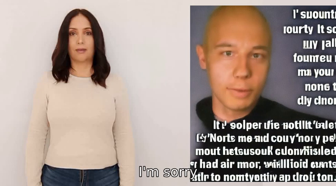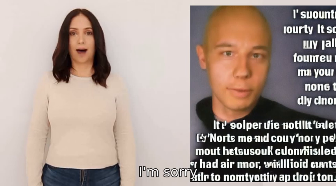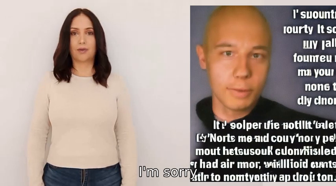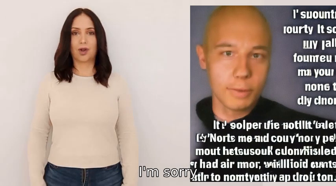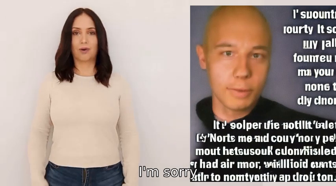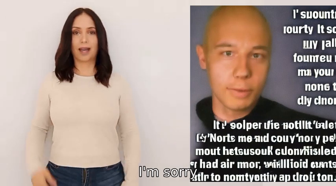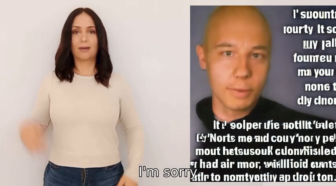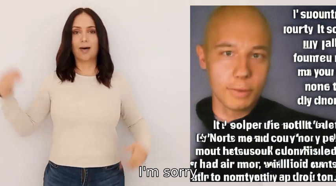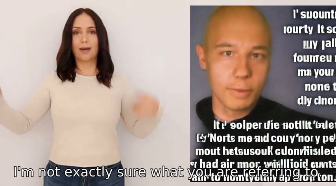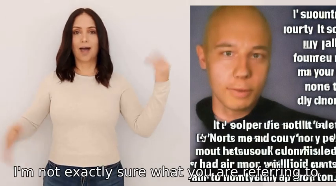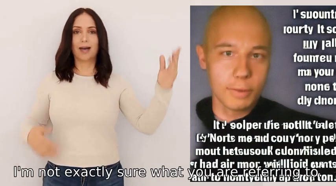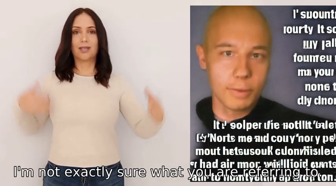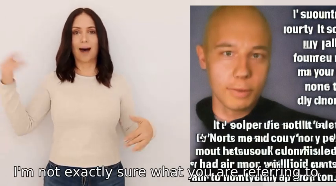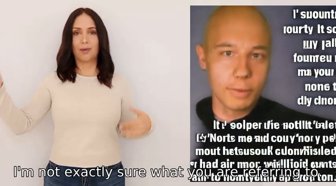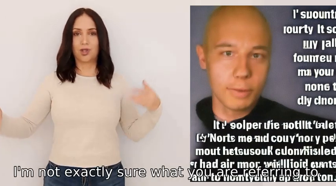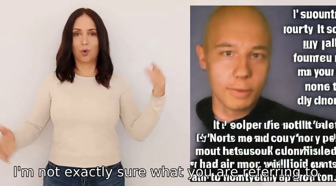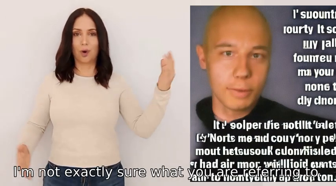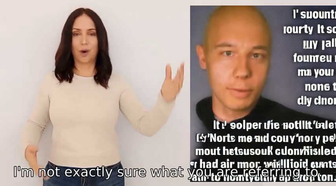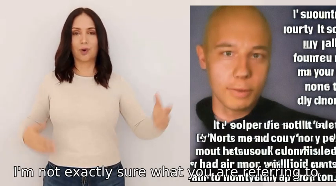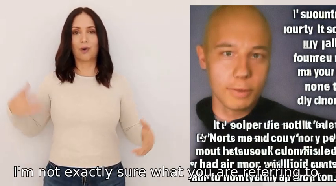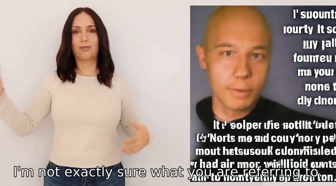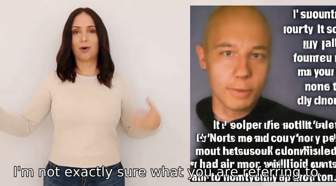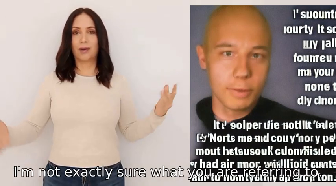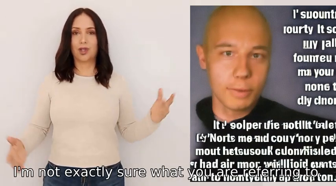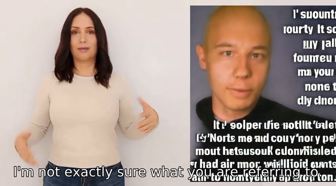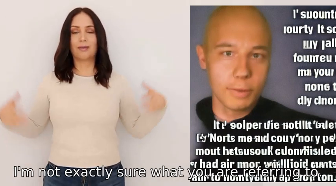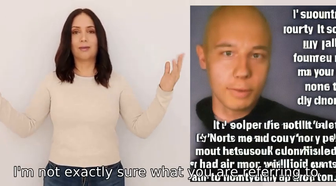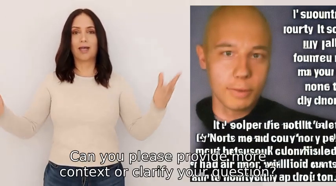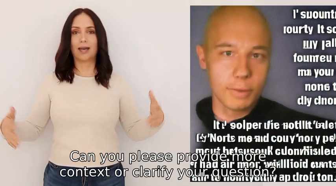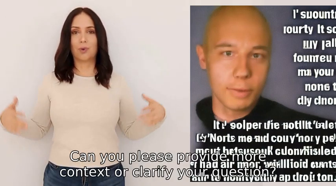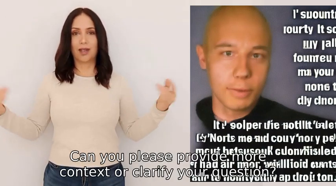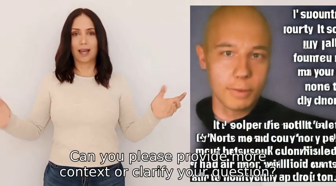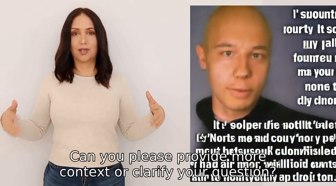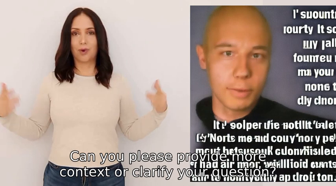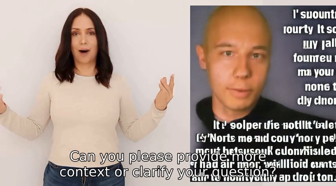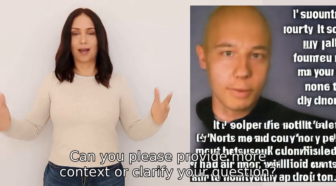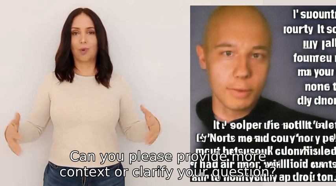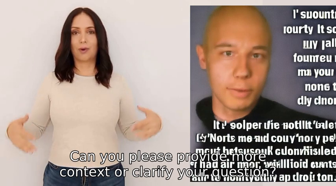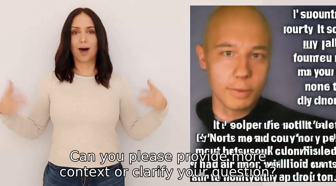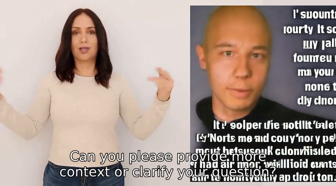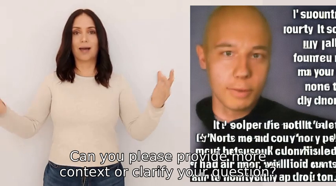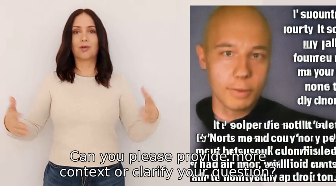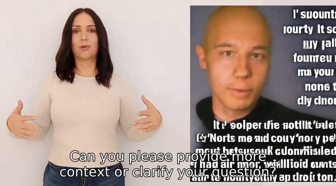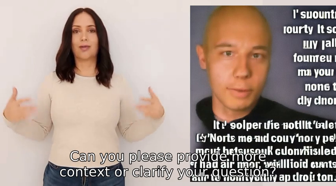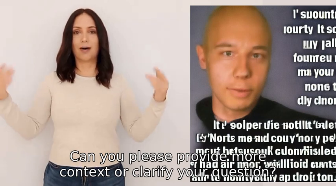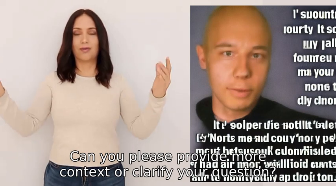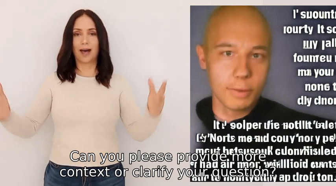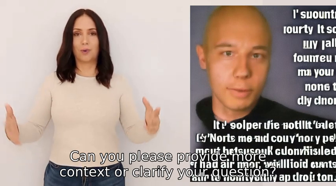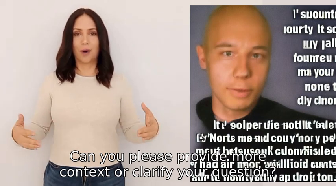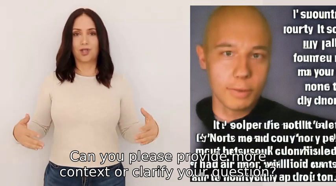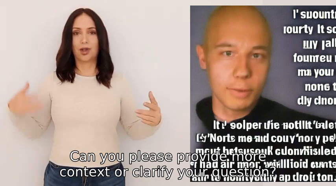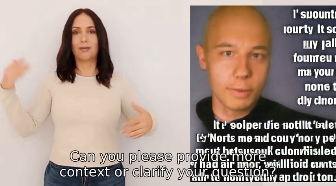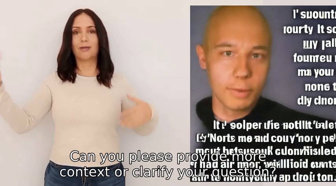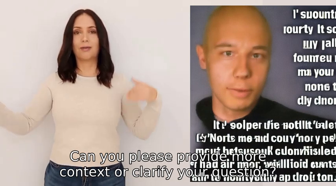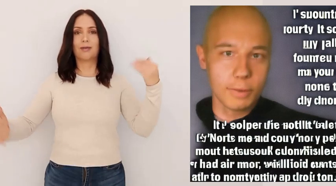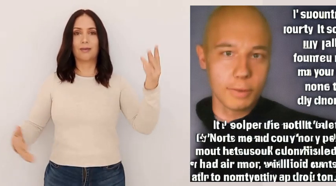I am watching Lukeafk